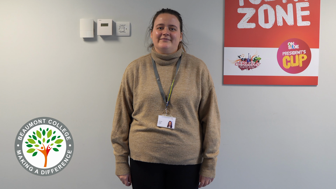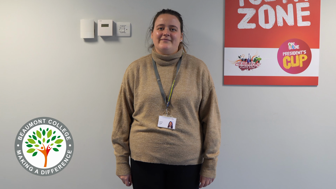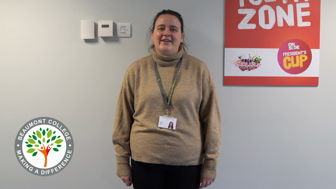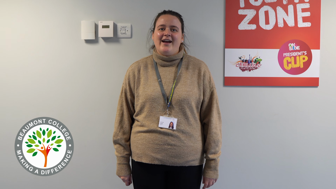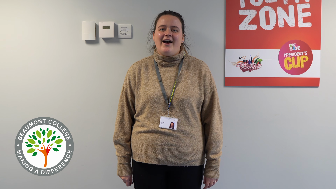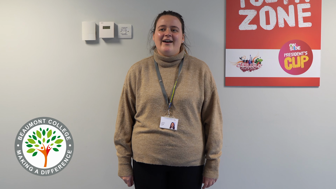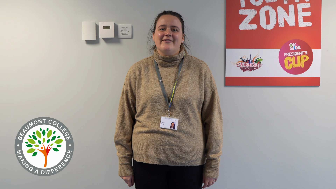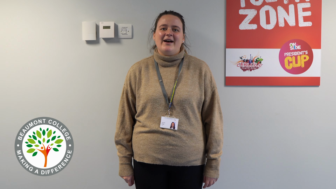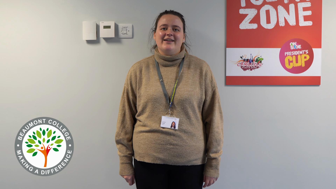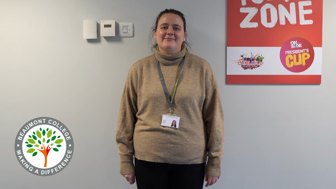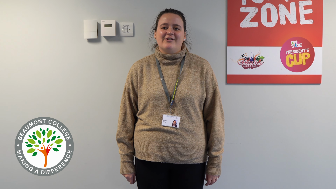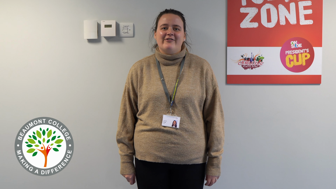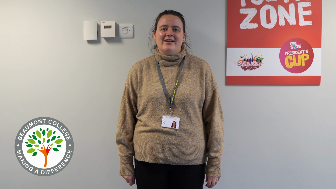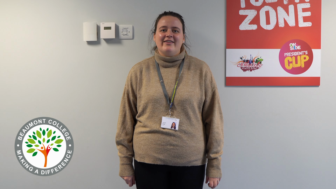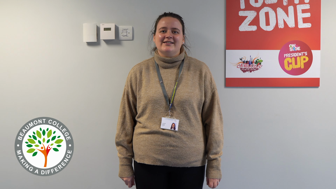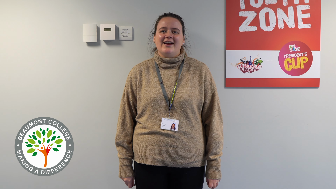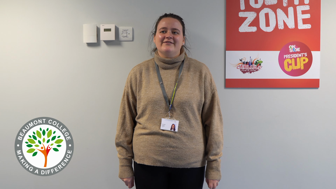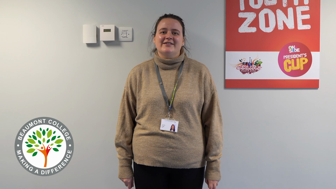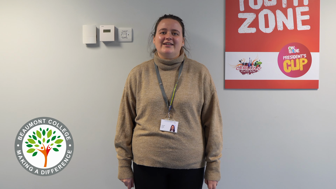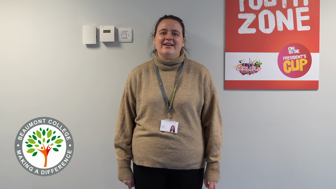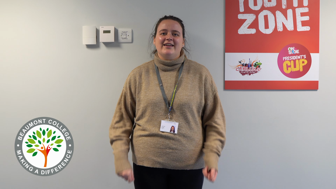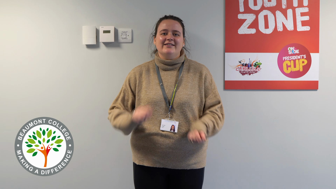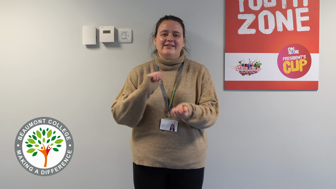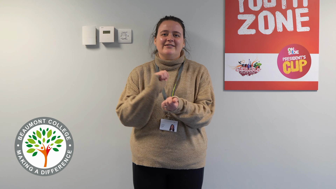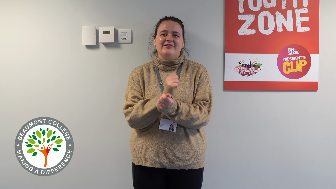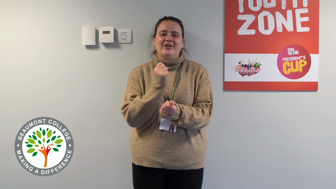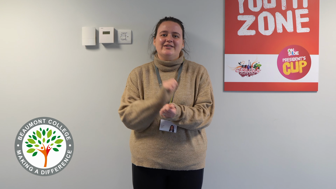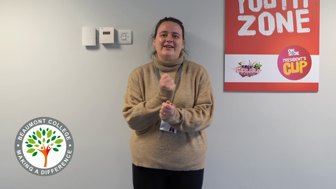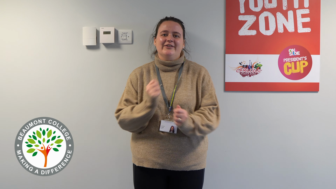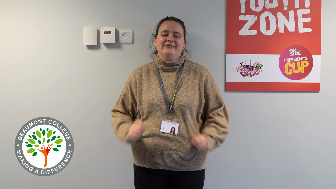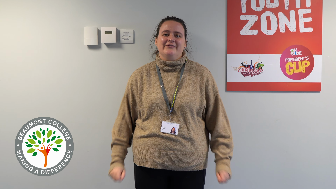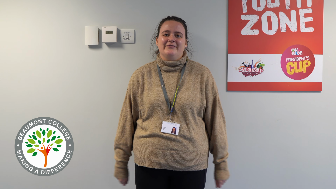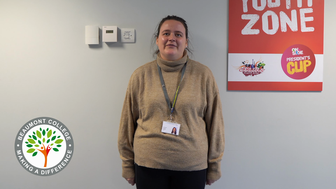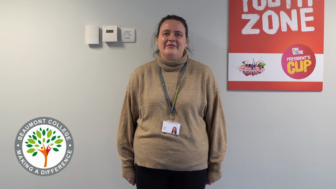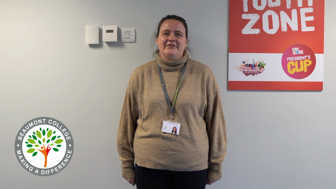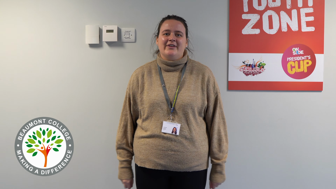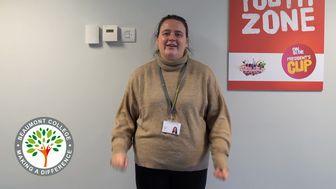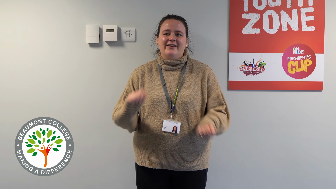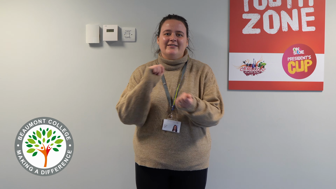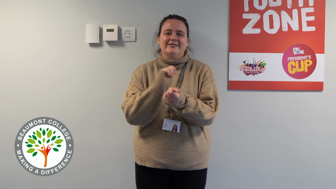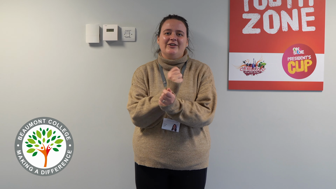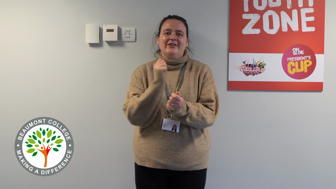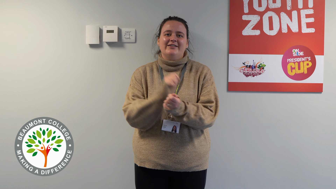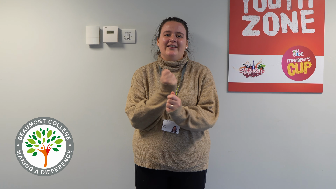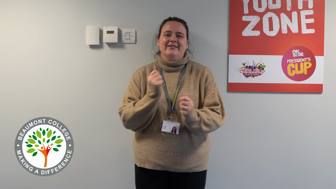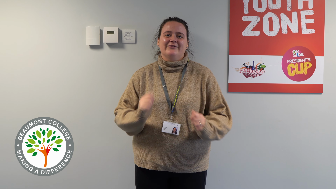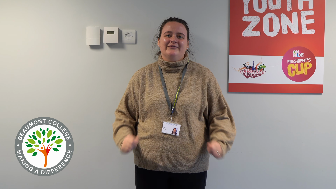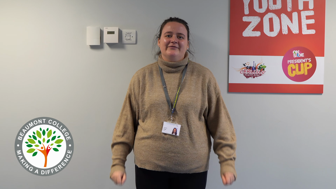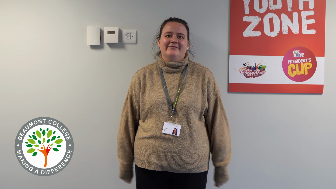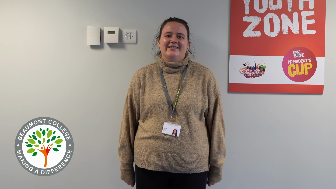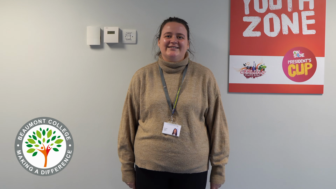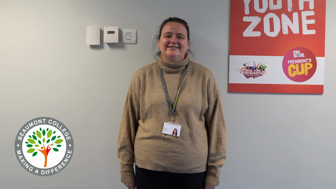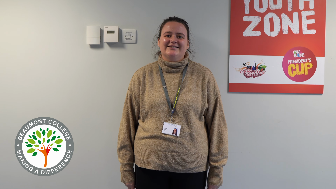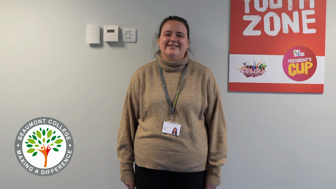Dirty